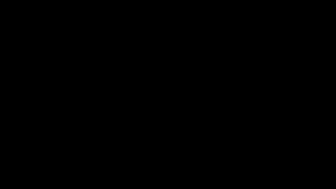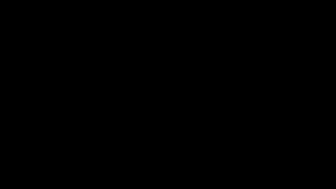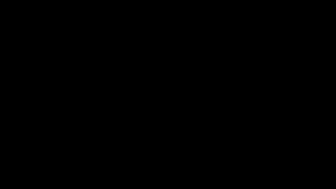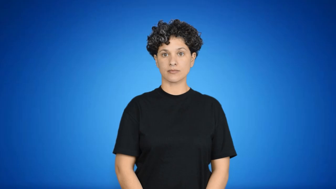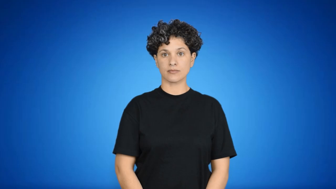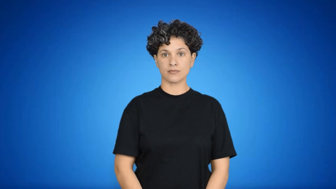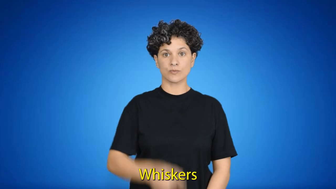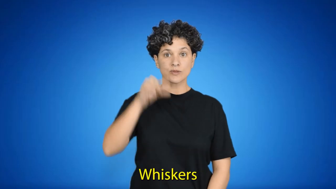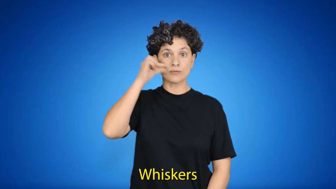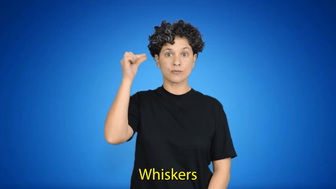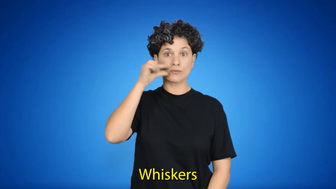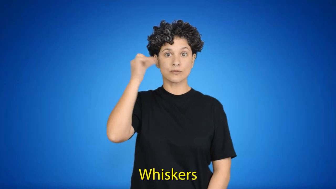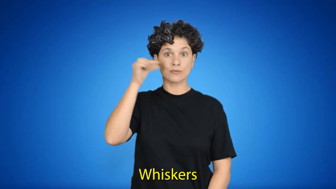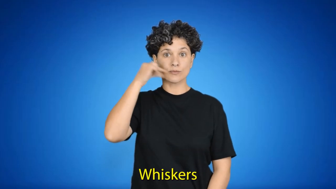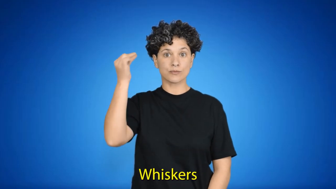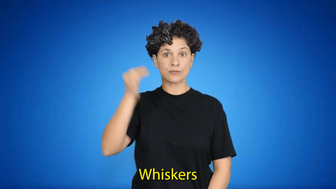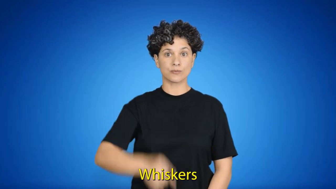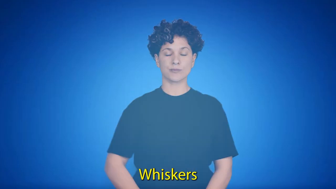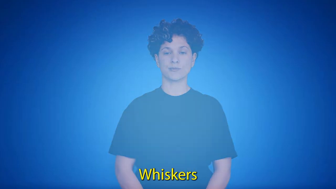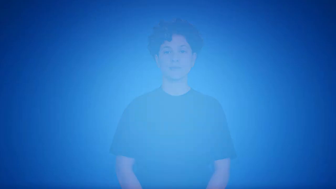Whiskers